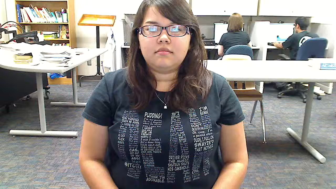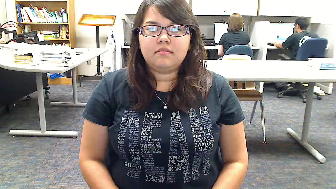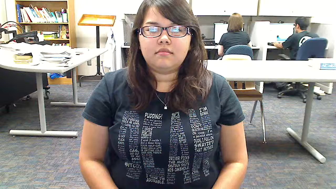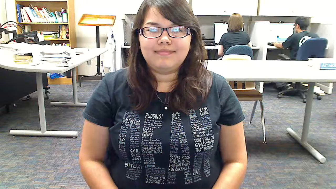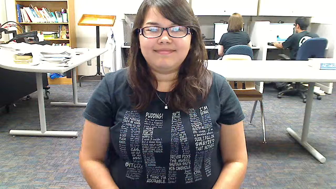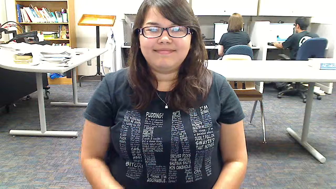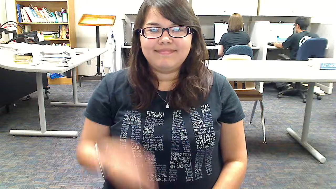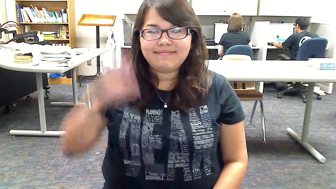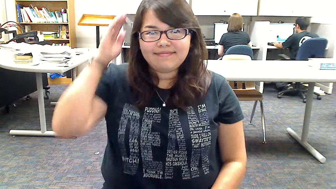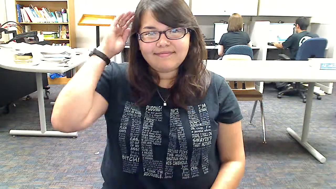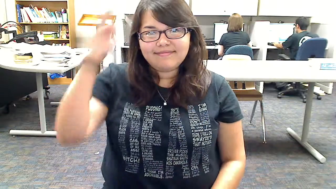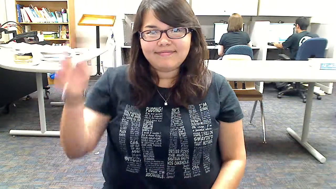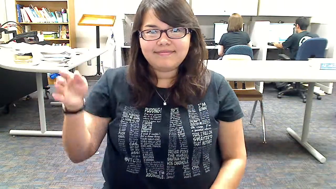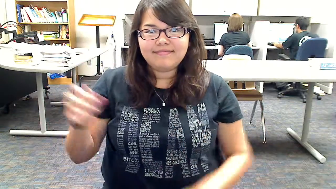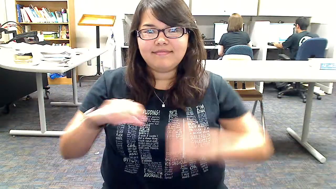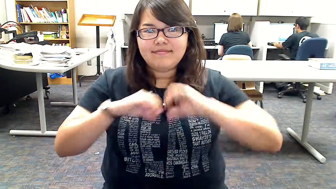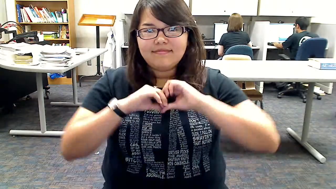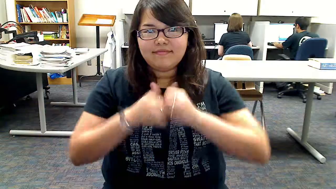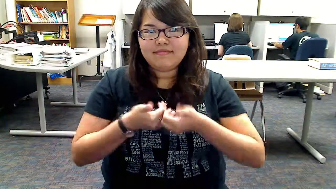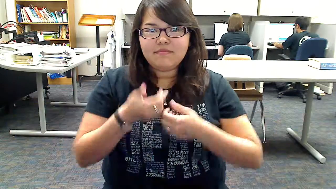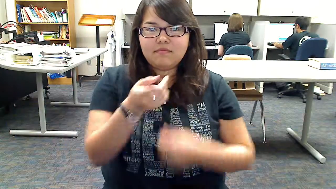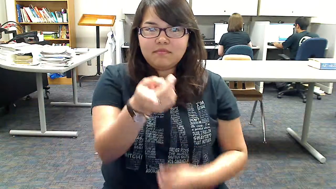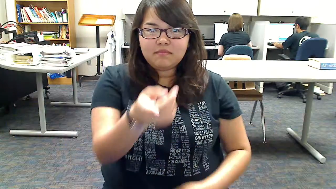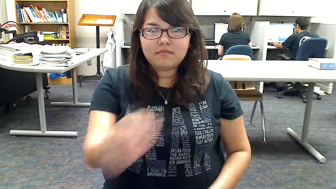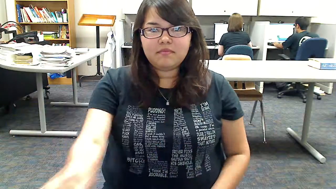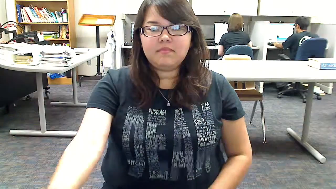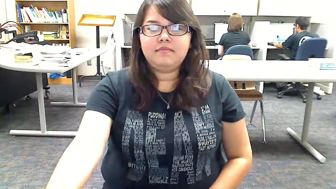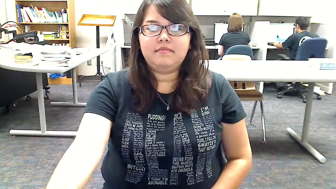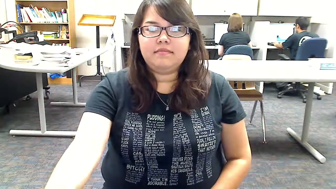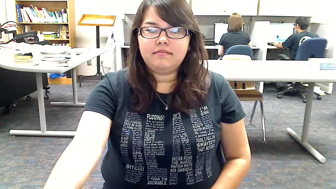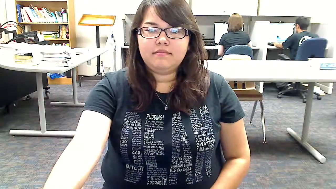Hi, How Are You?